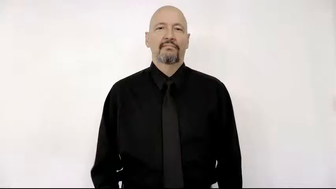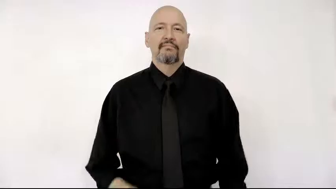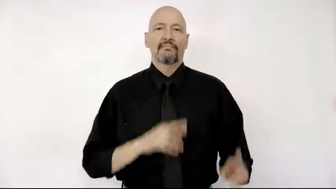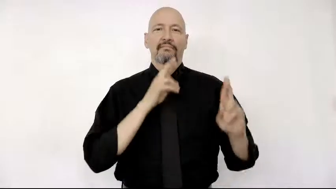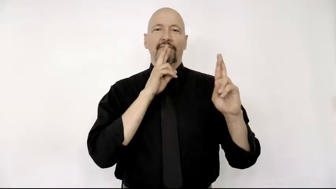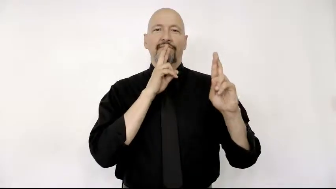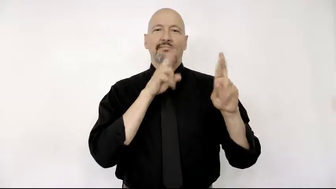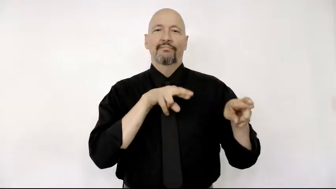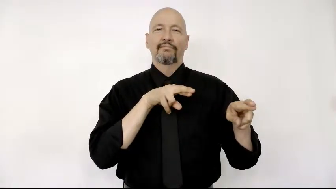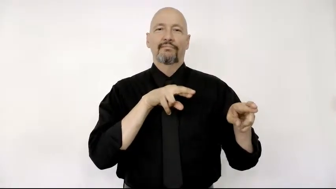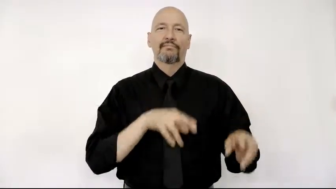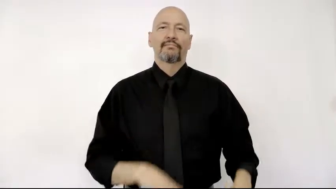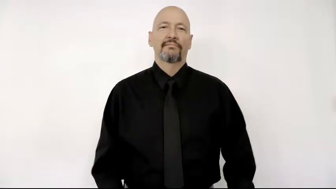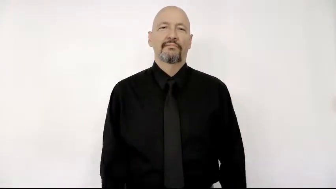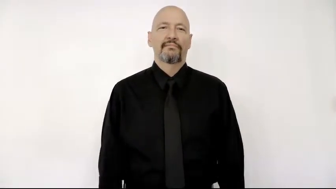report version